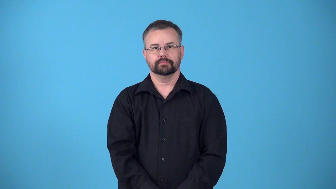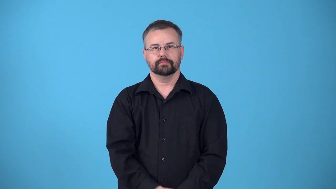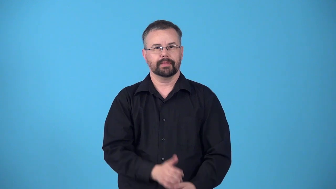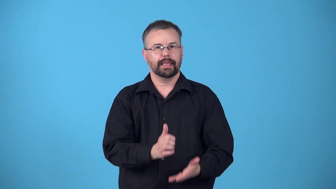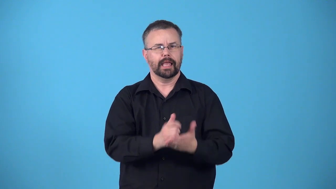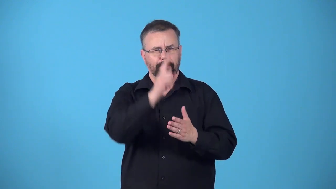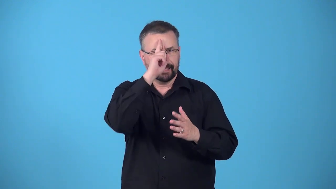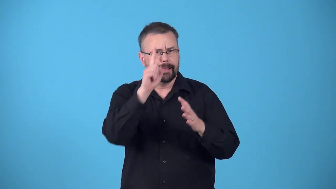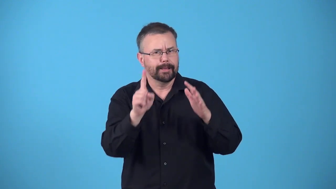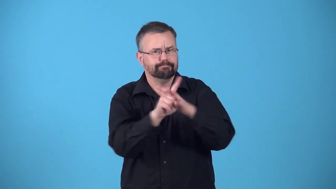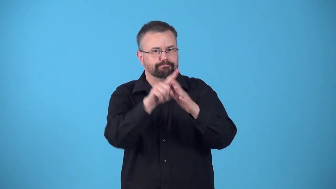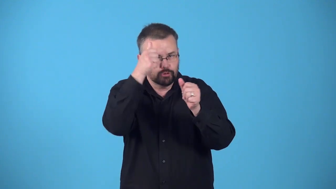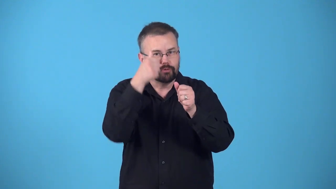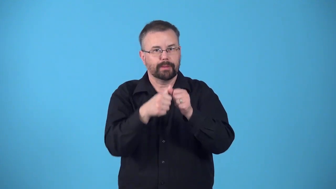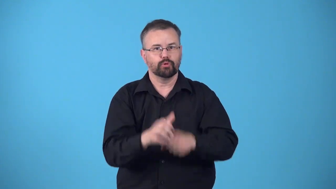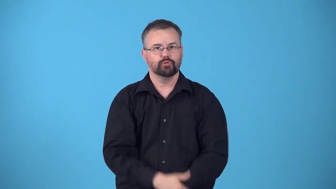mnemonic